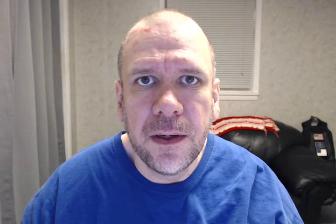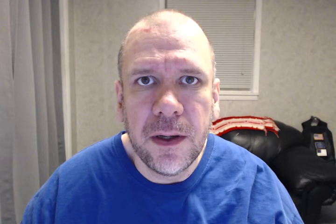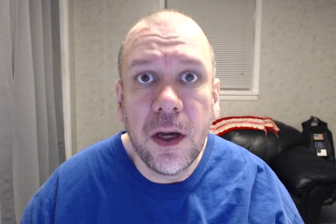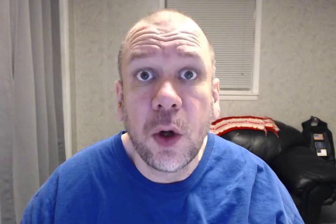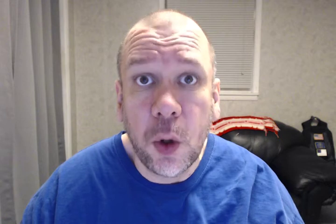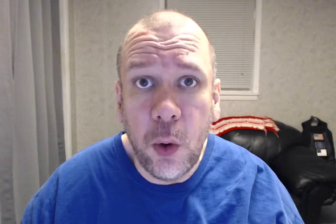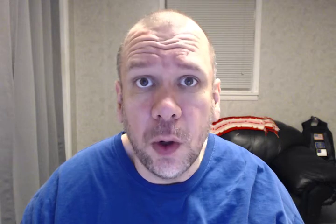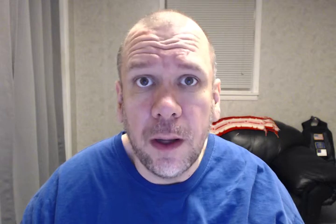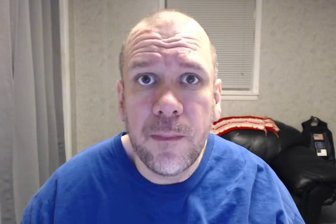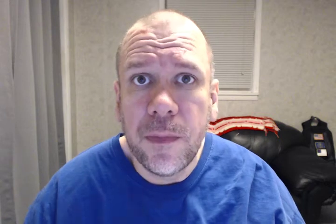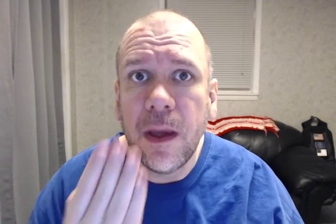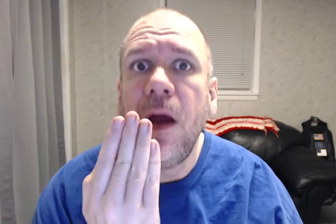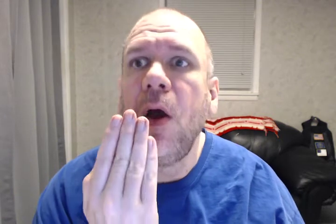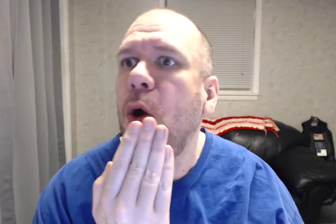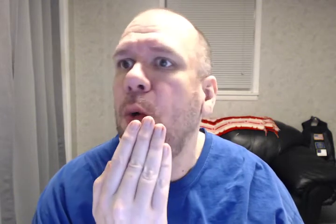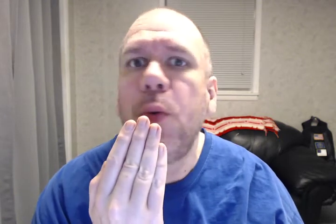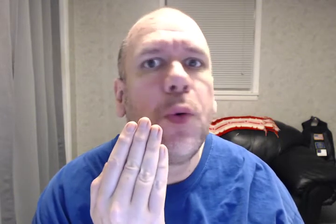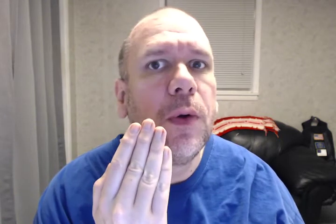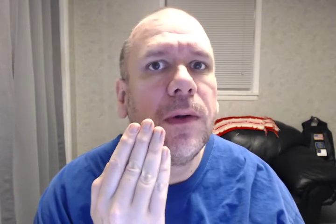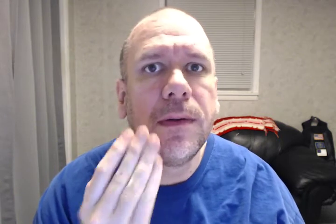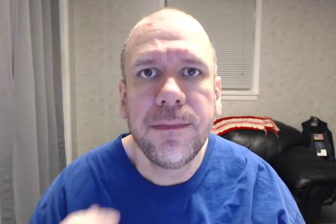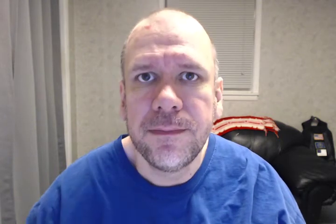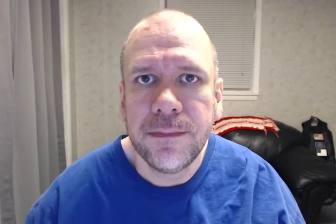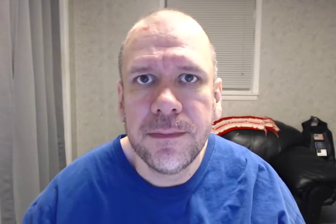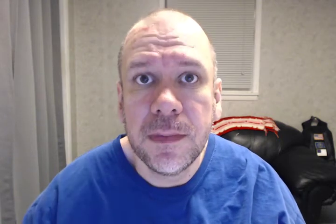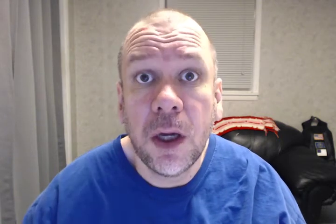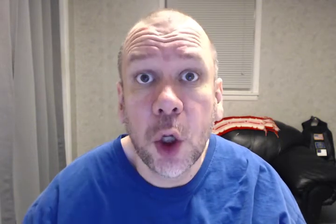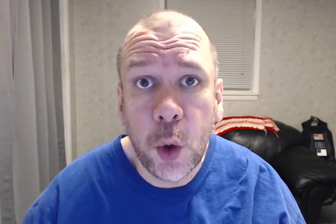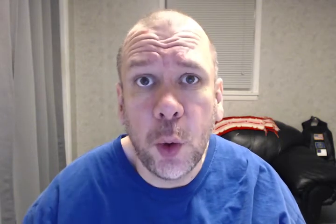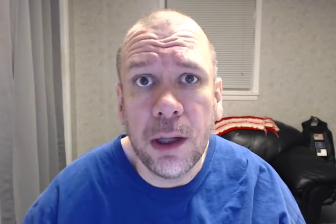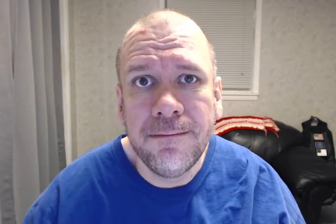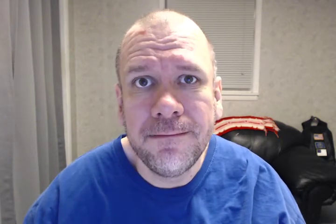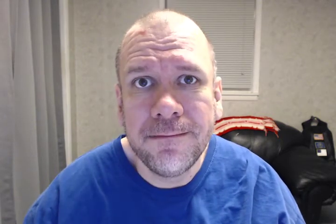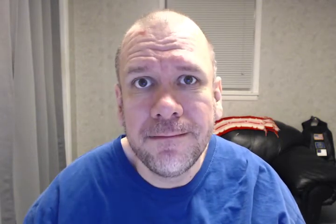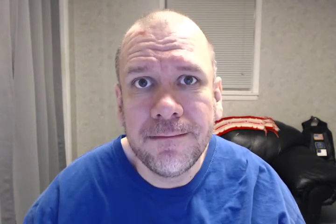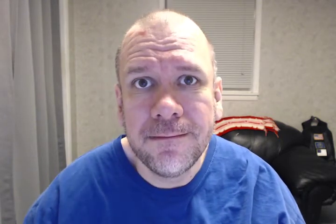Cool